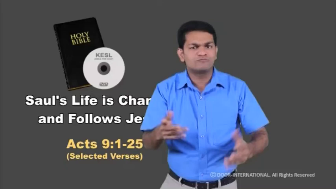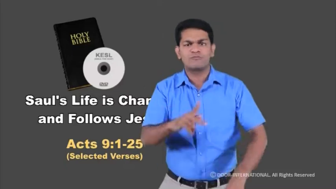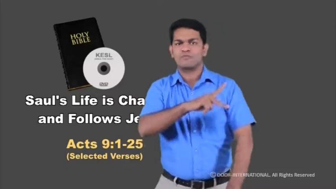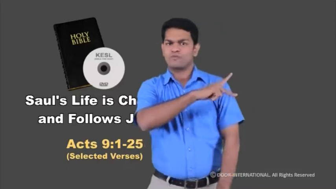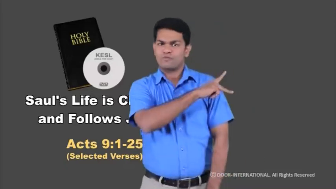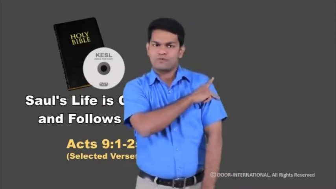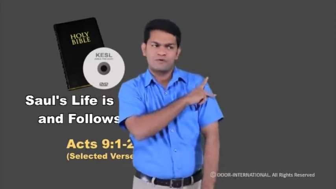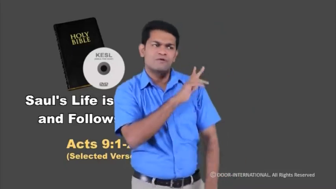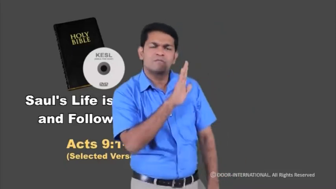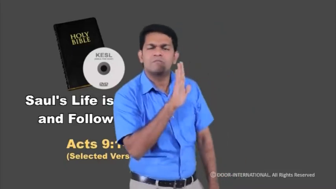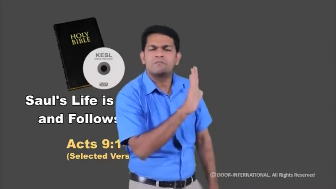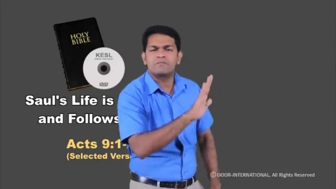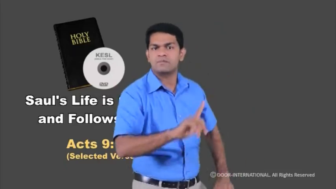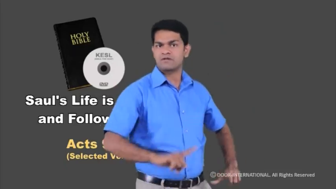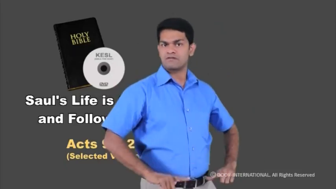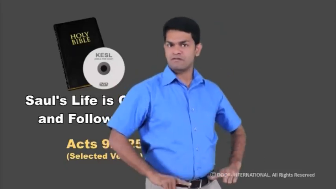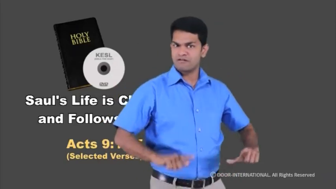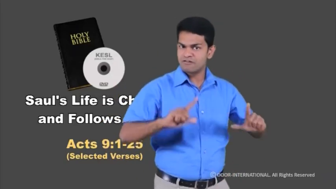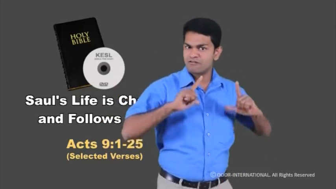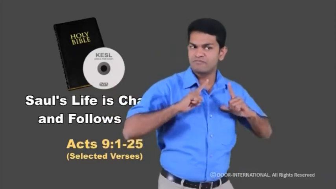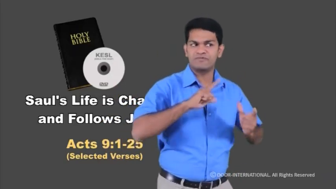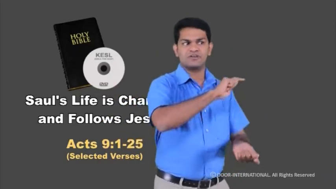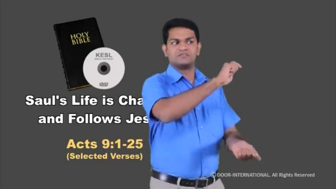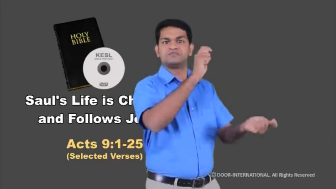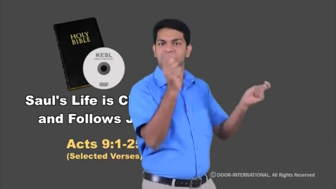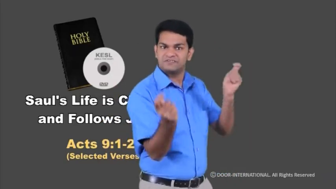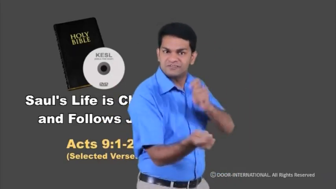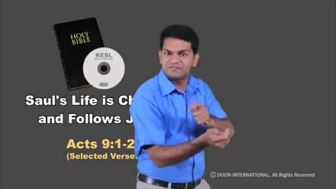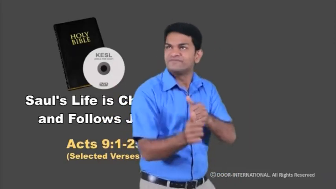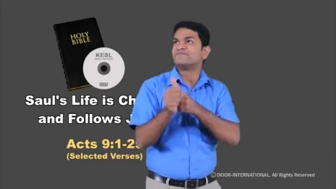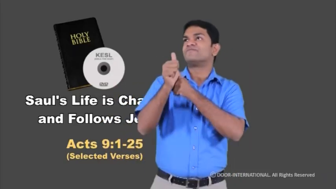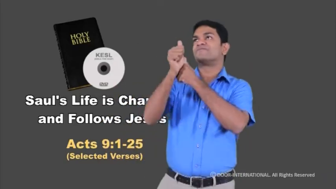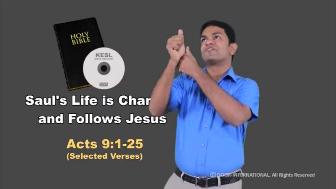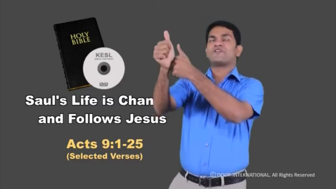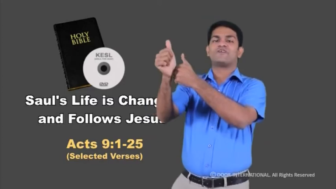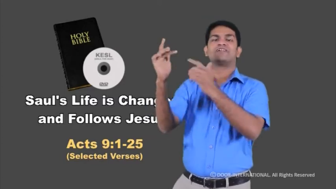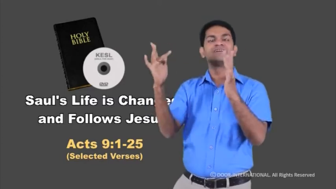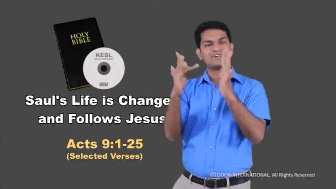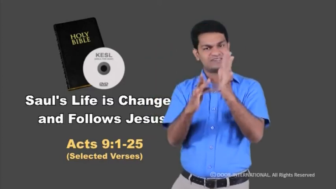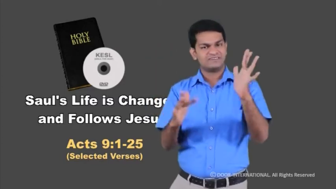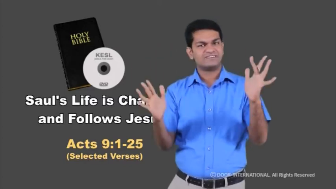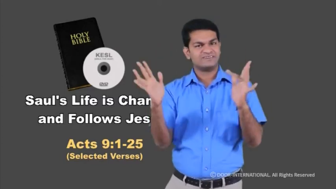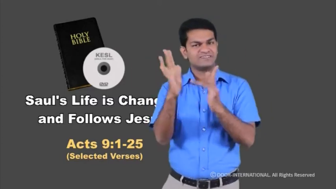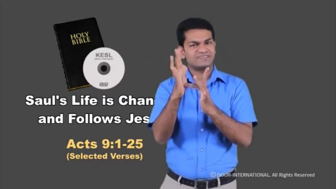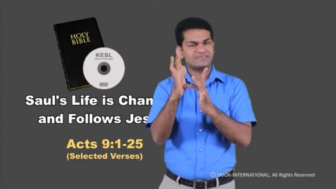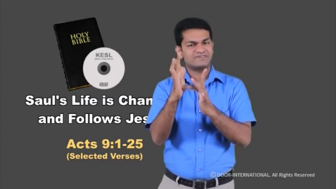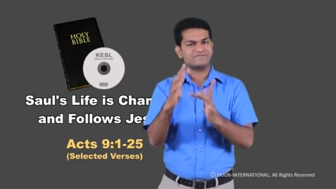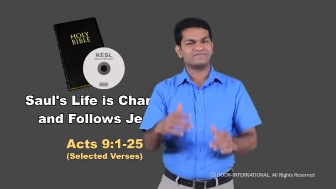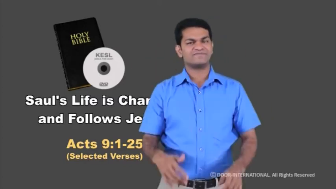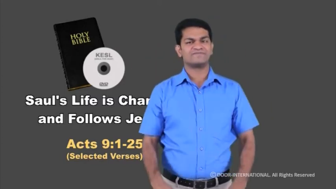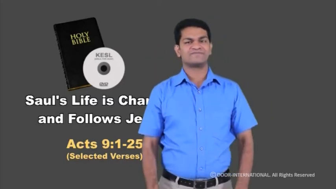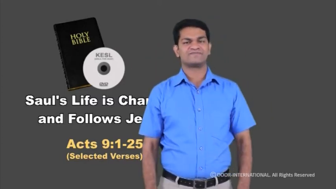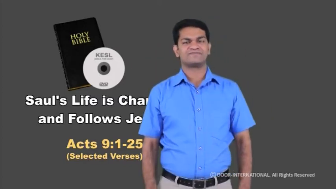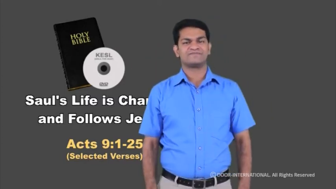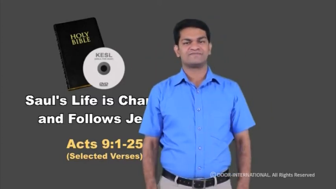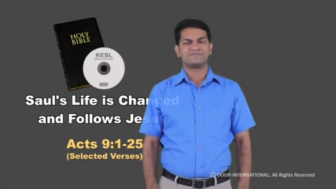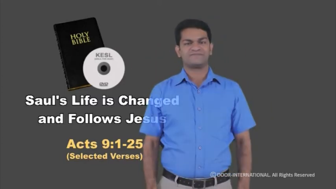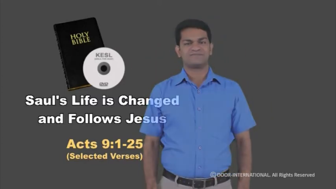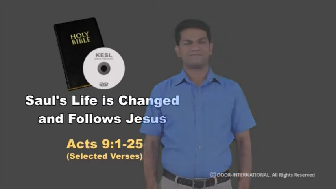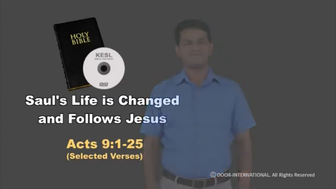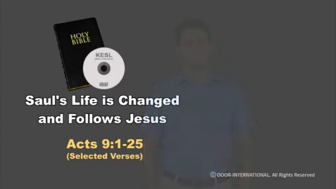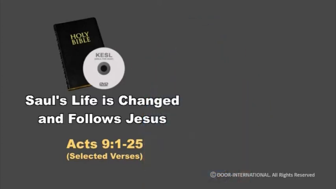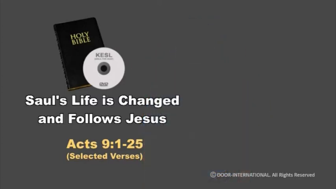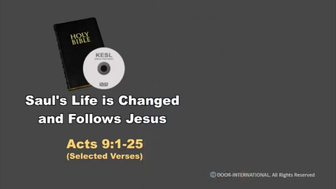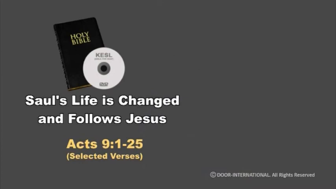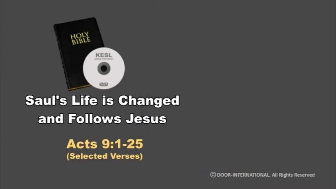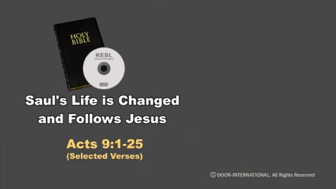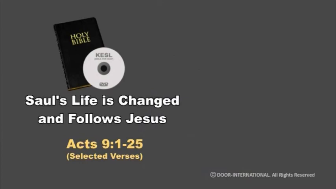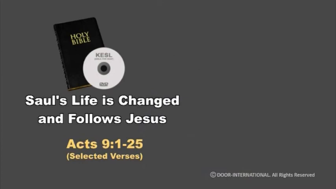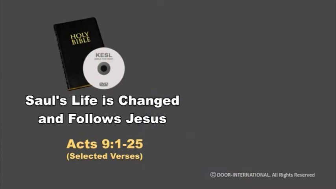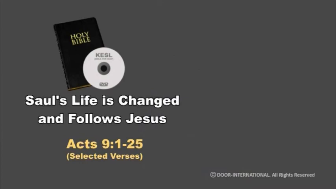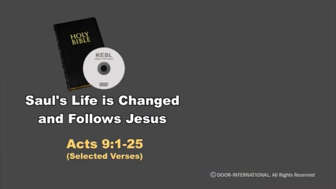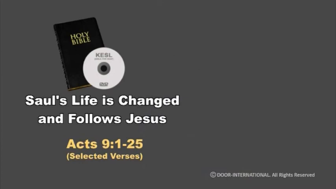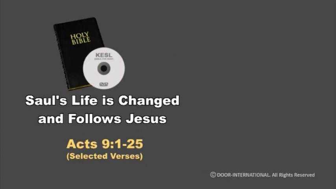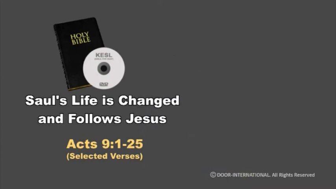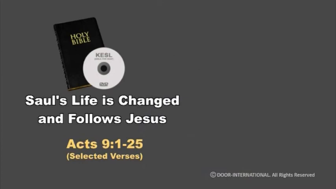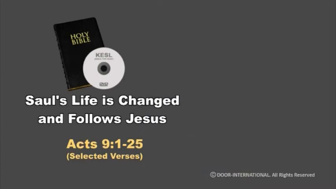Saul's Life is Changed and Follows Jesus